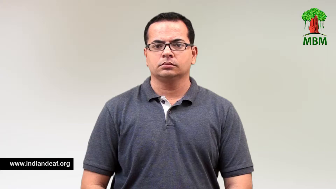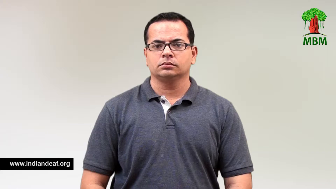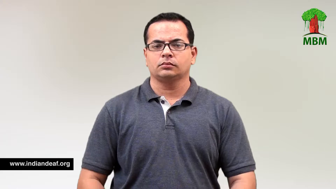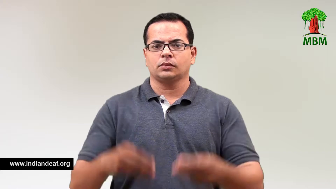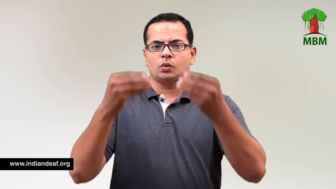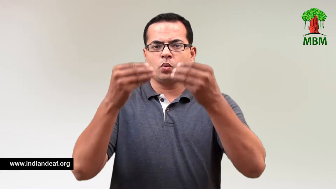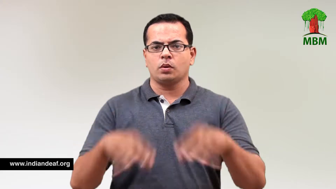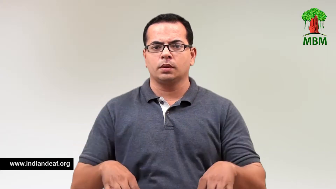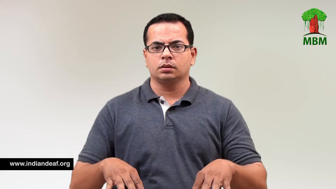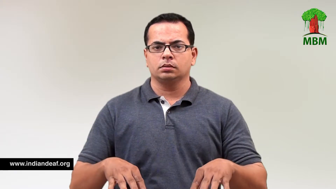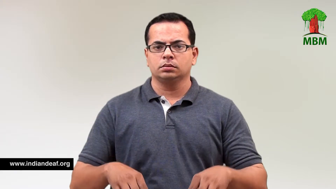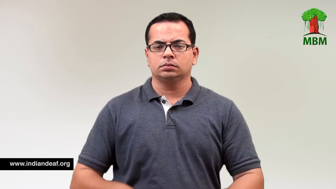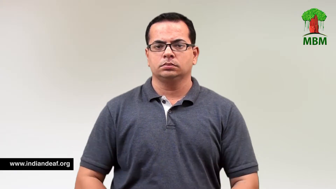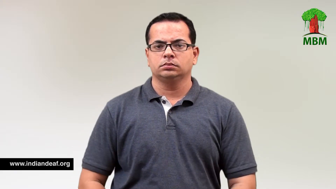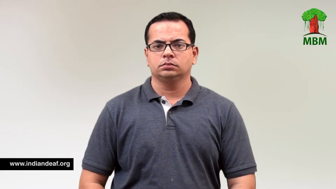Drop